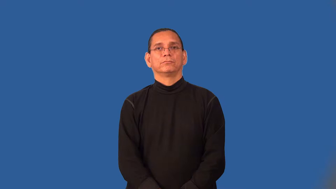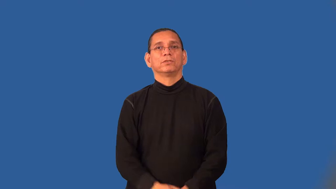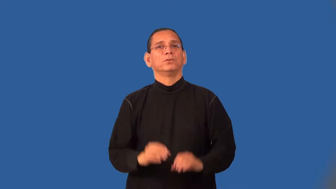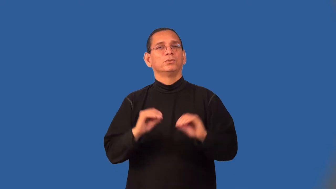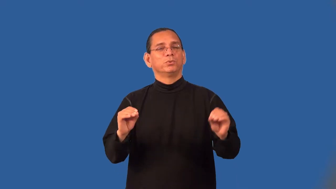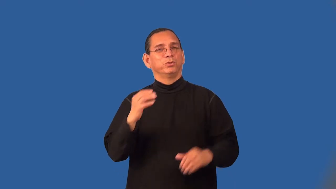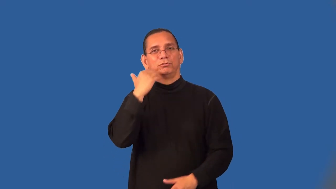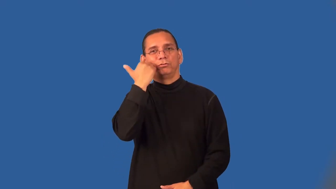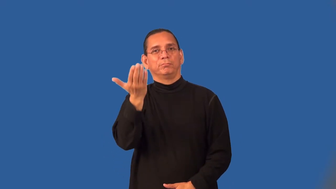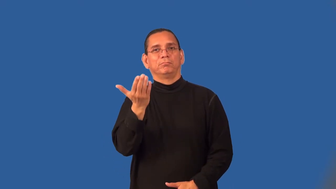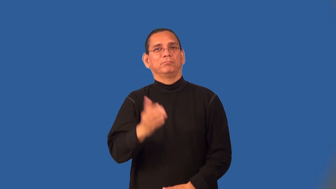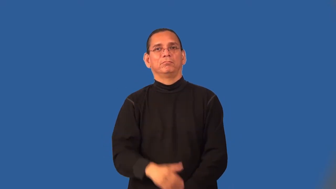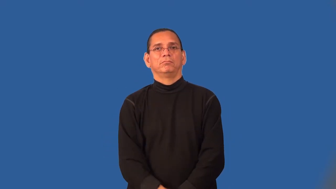shameless